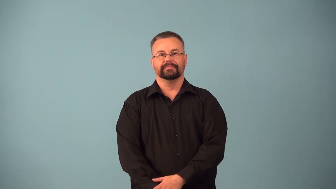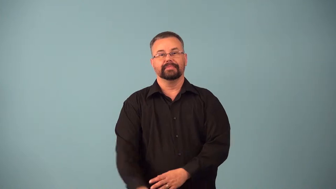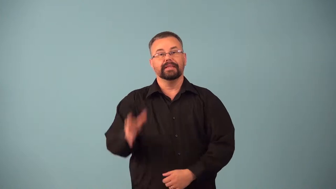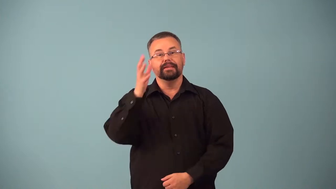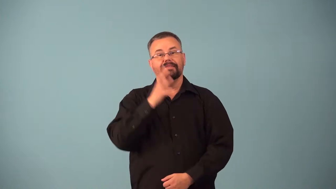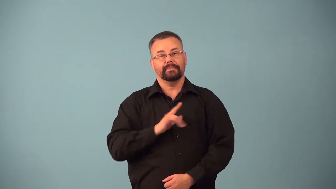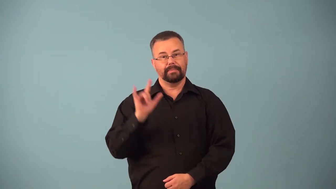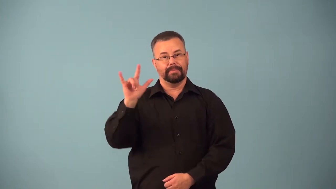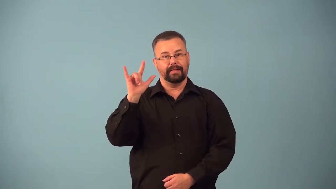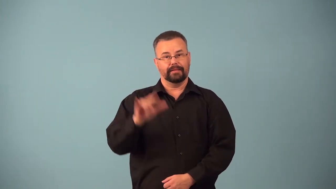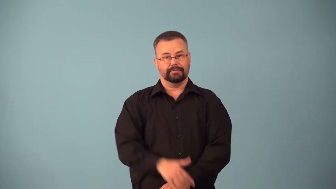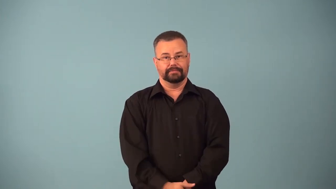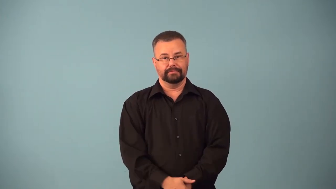aviatrix